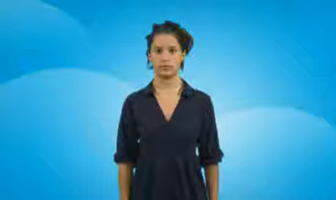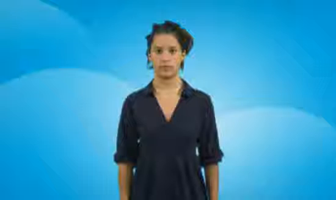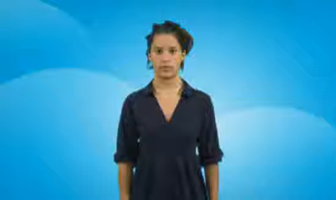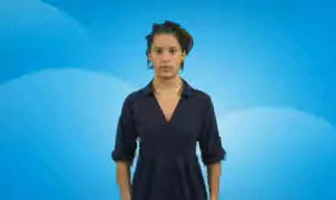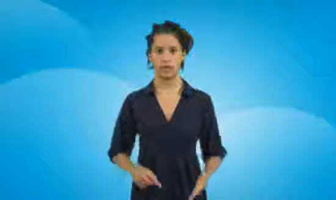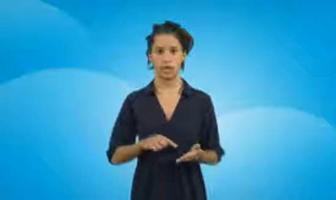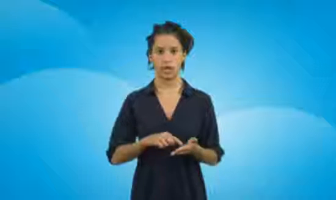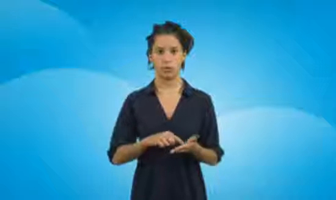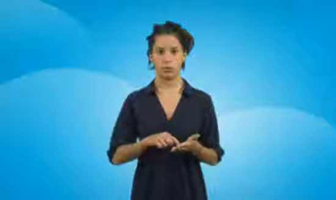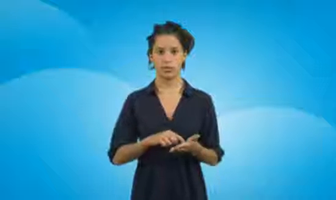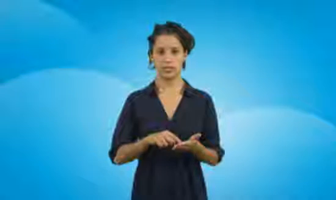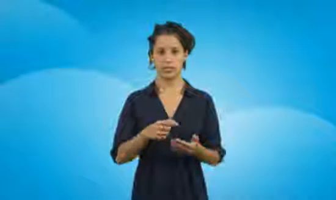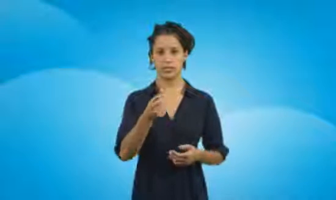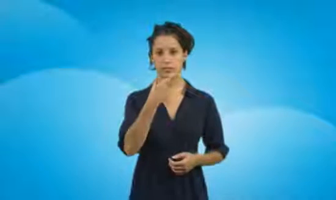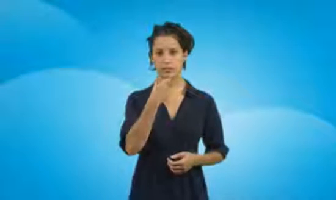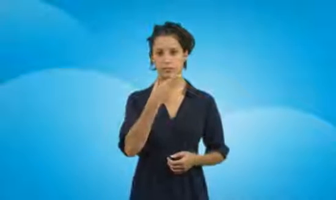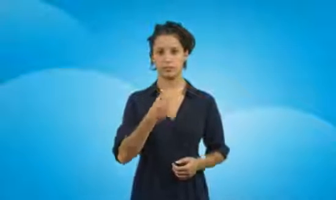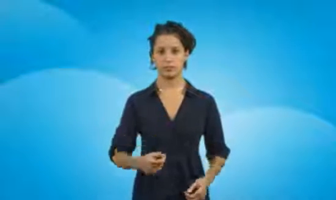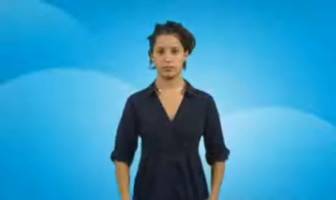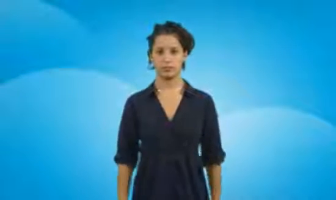Medicine